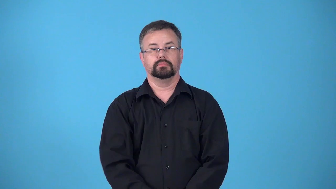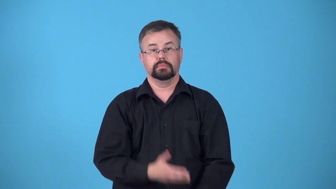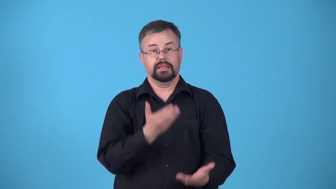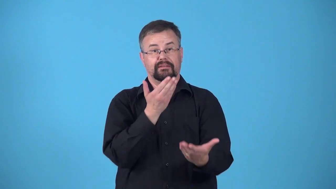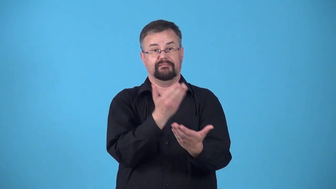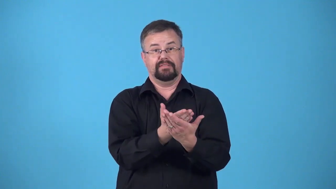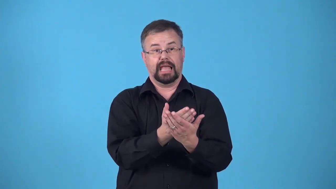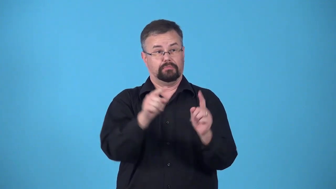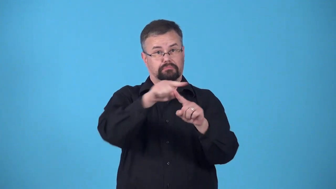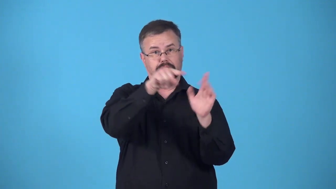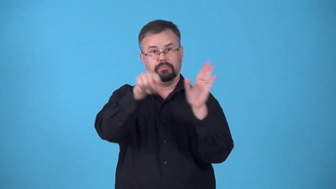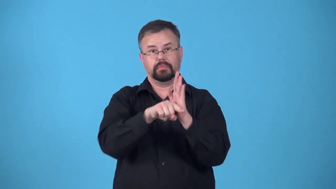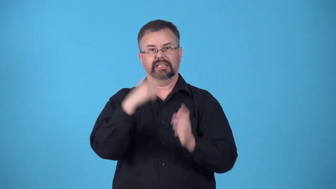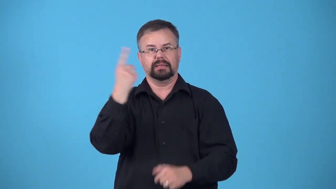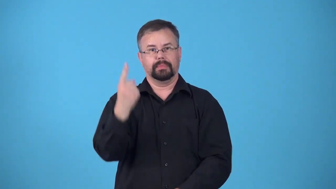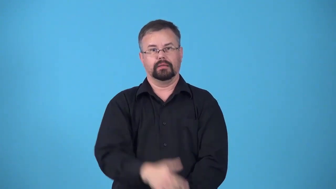case